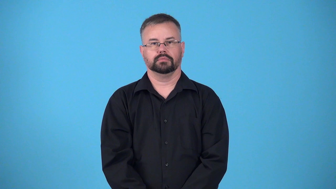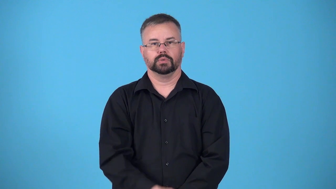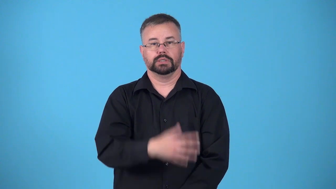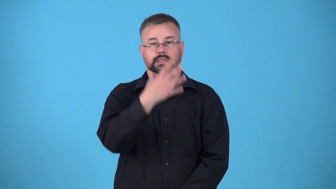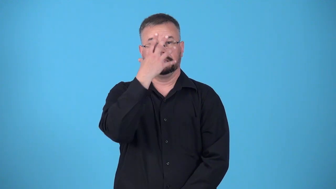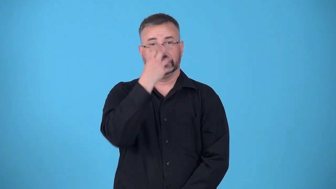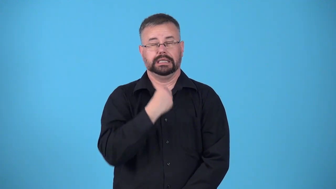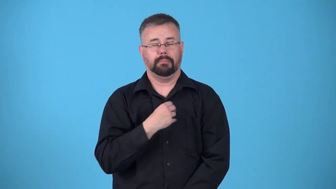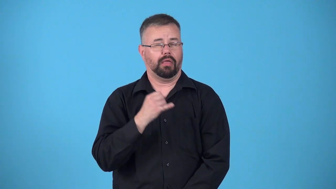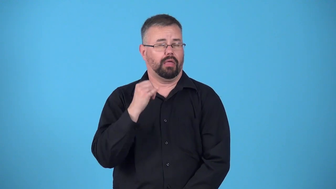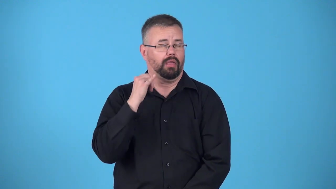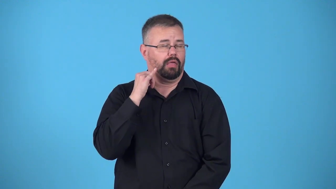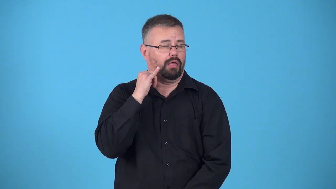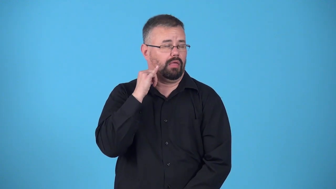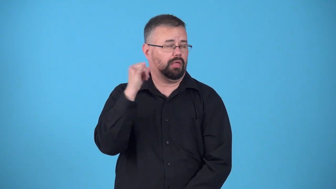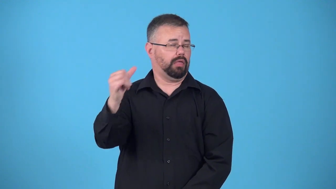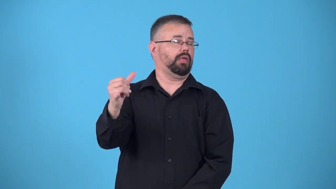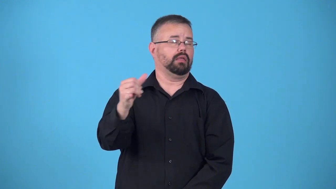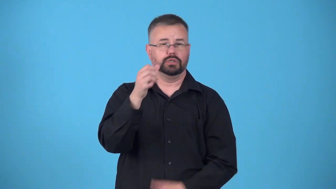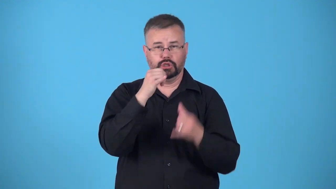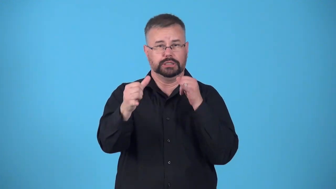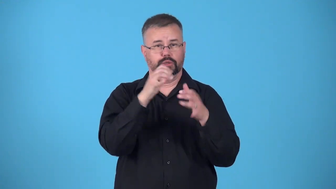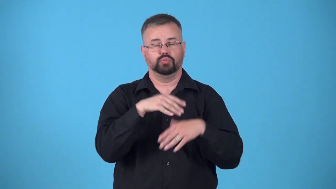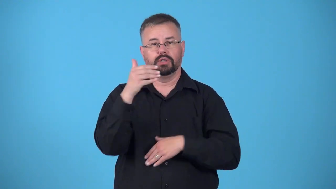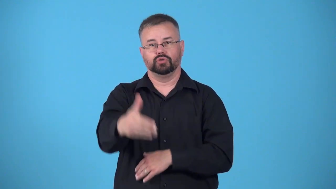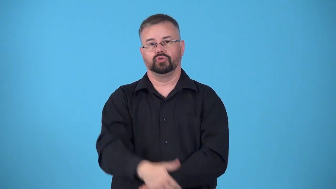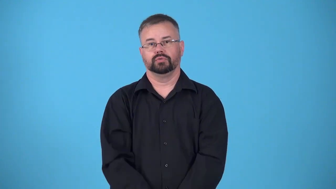sleep off hangover